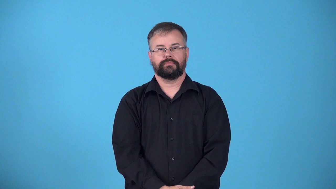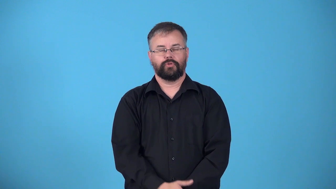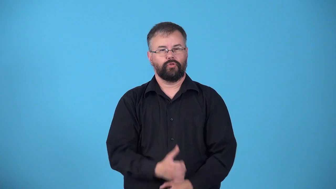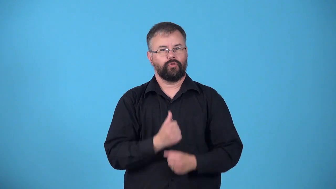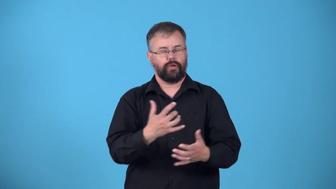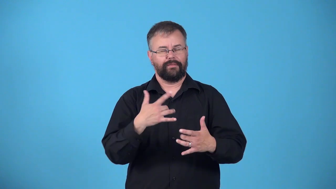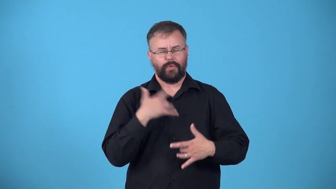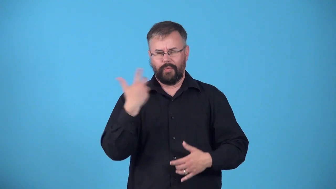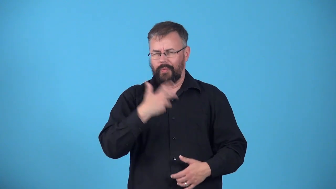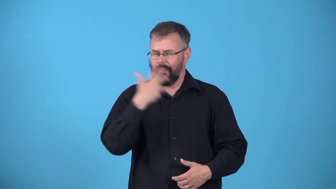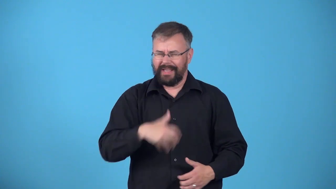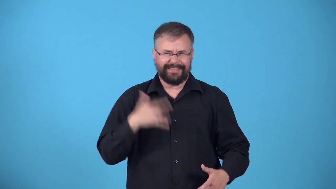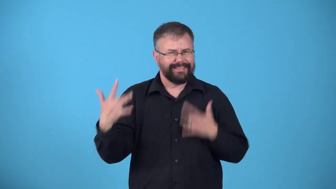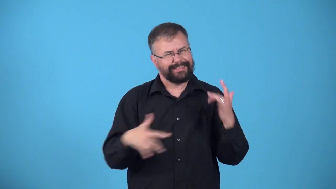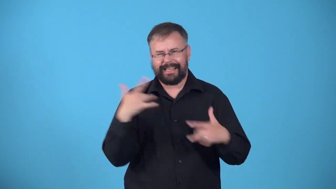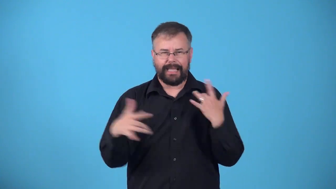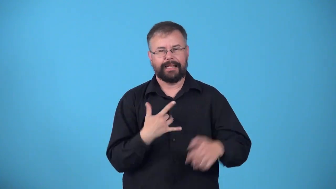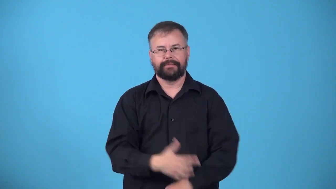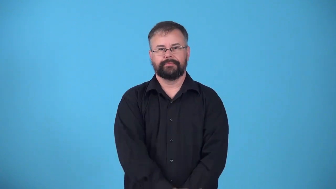intoxicating